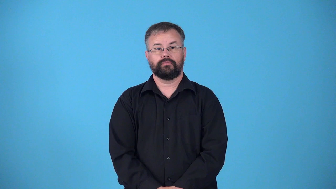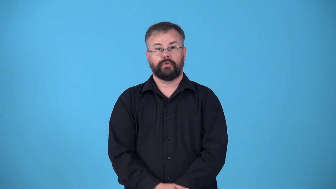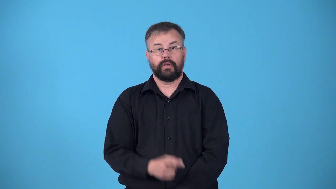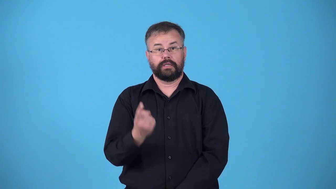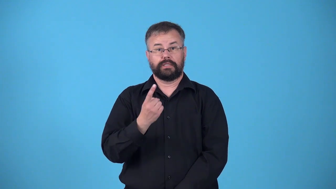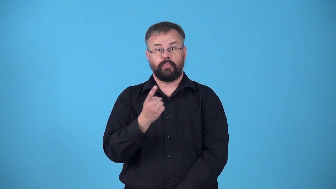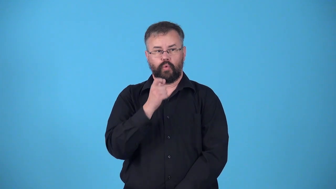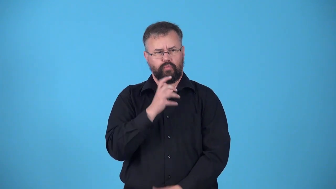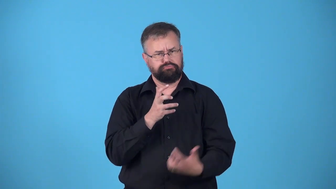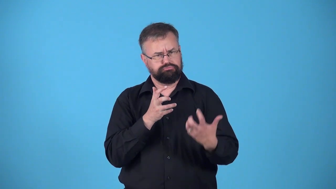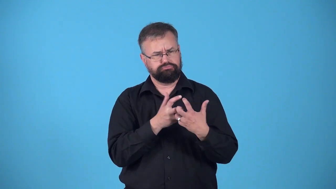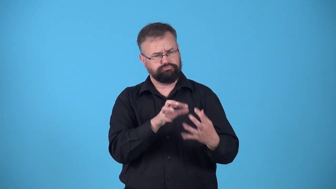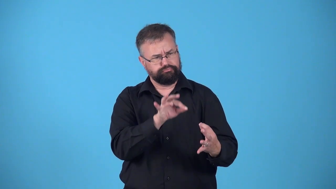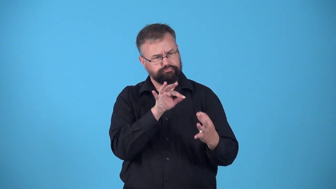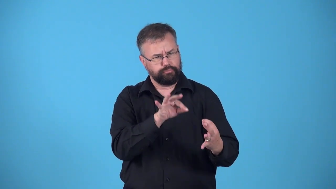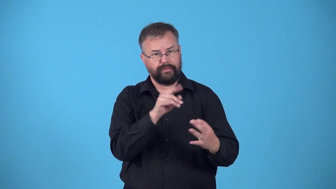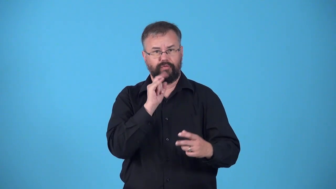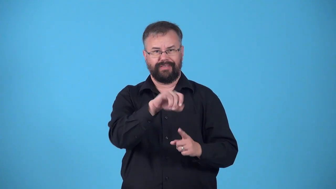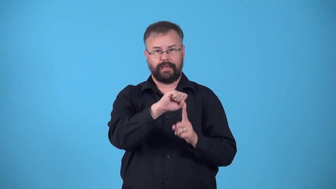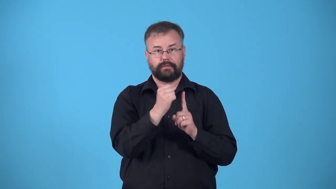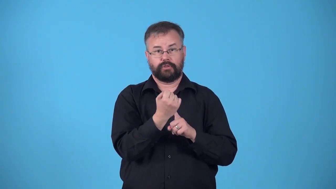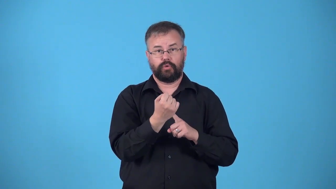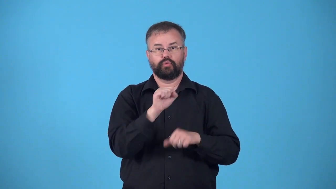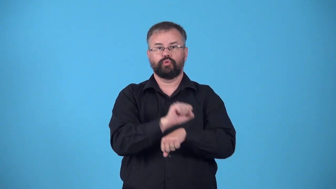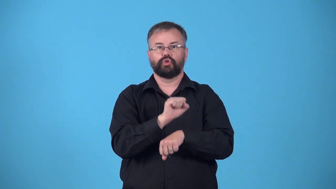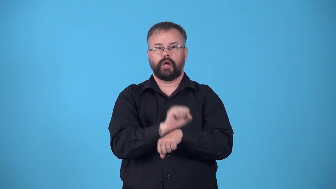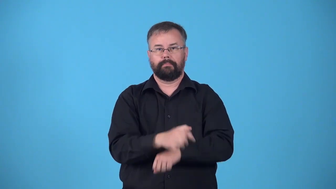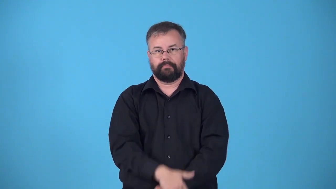has the right stuff